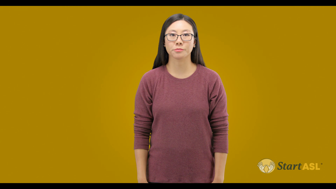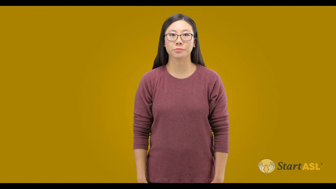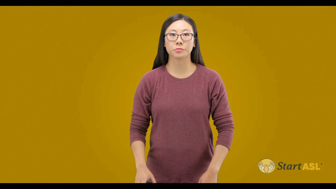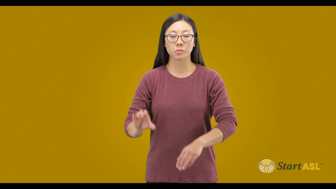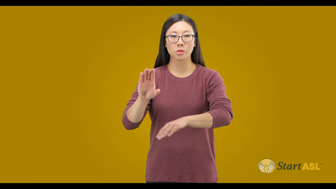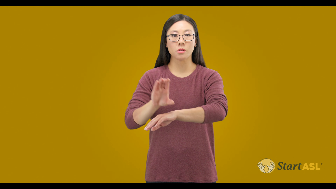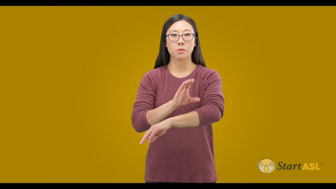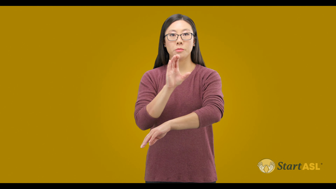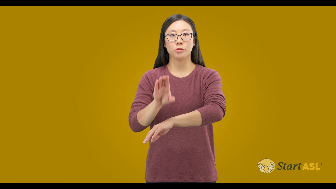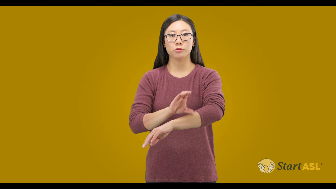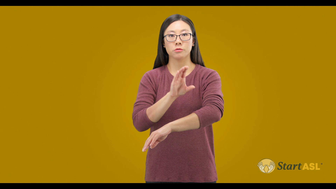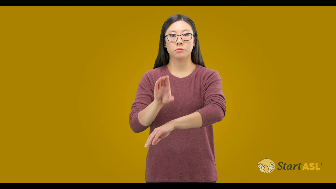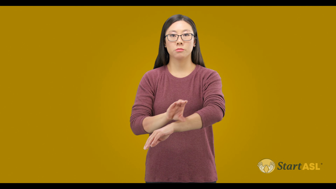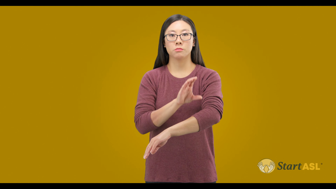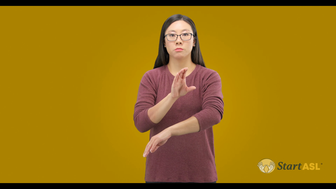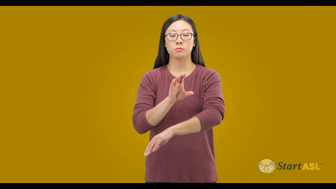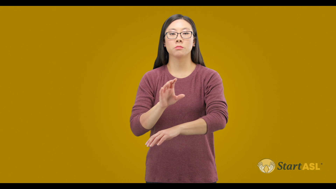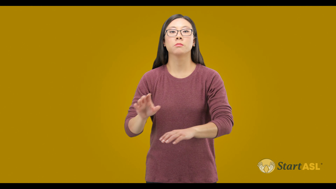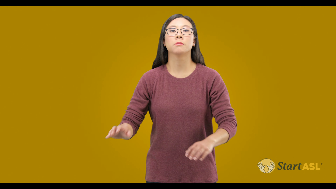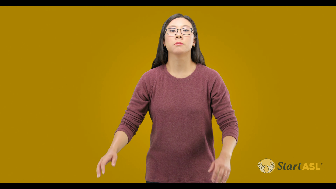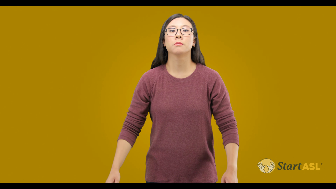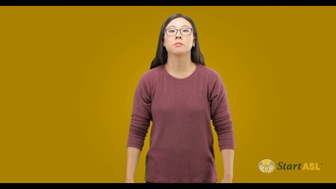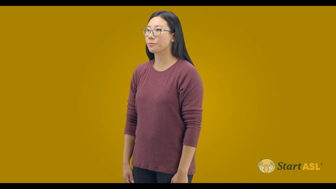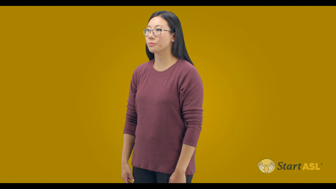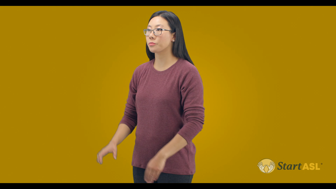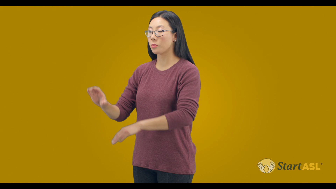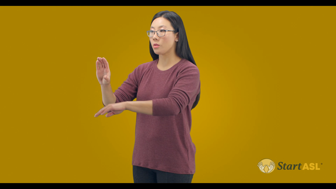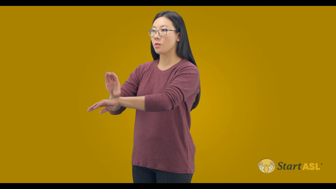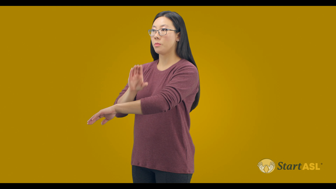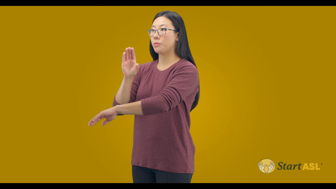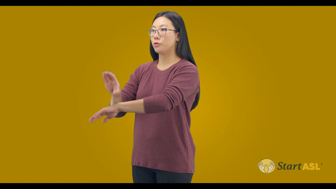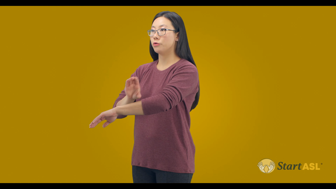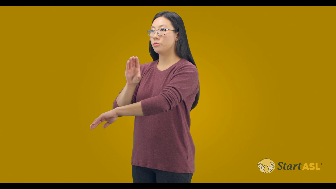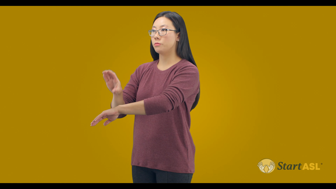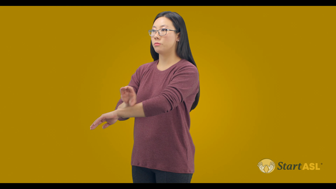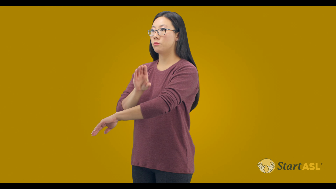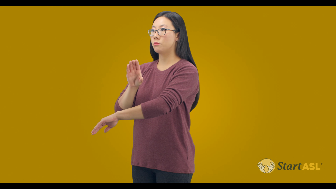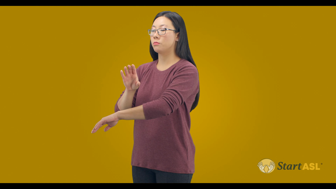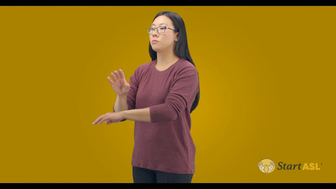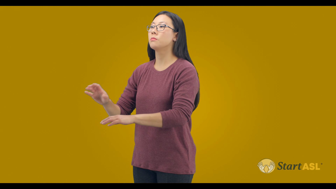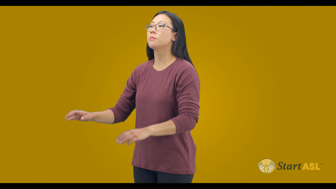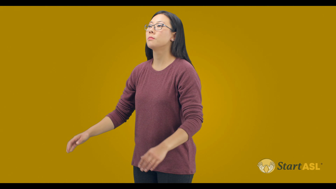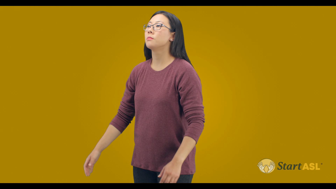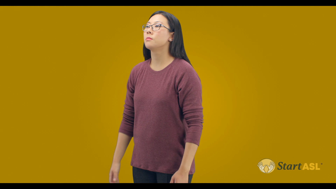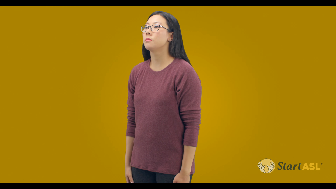computer